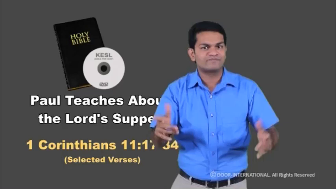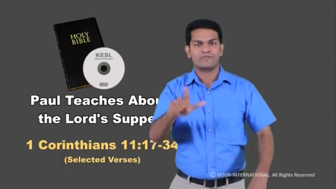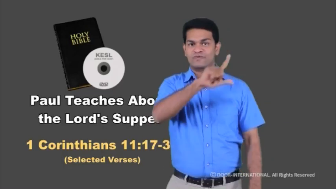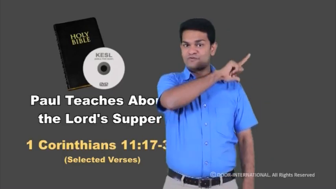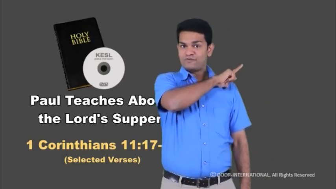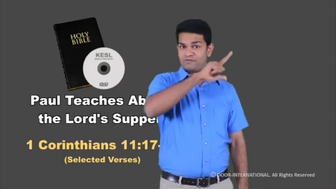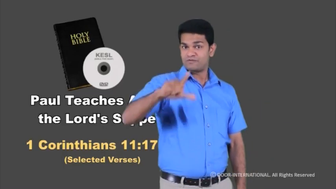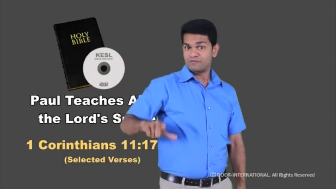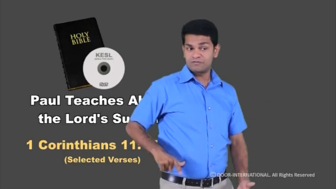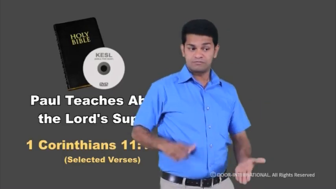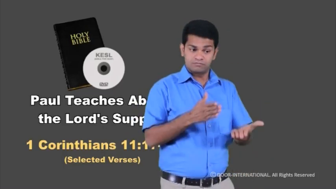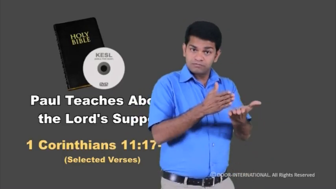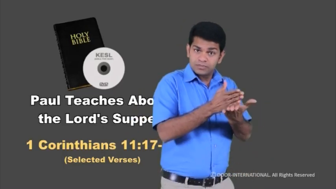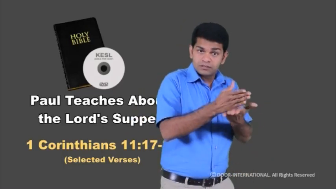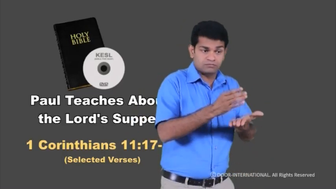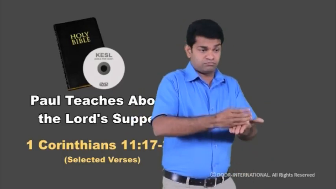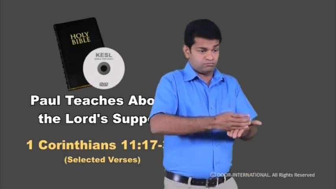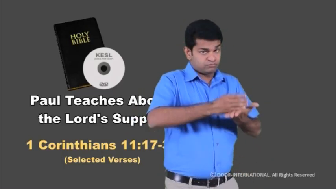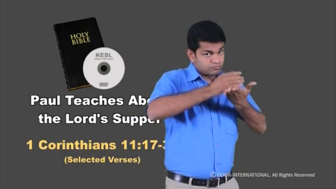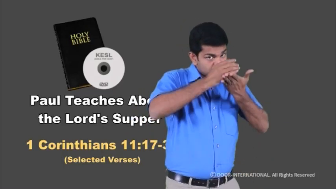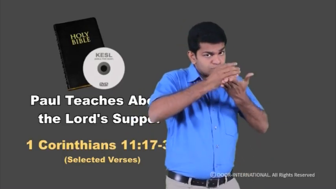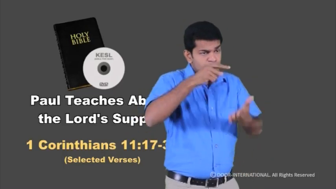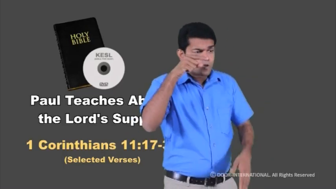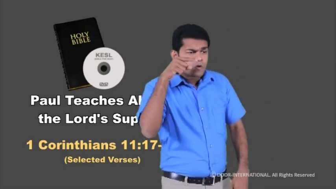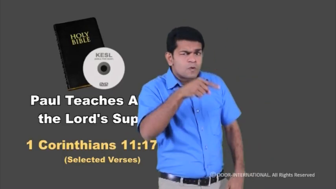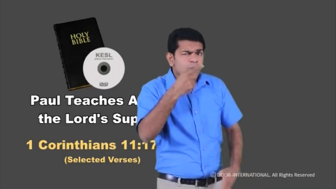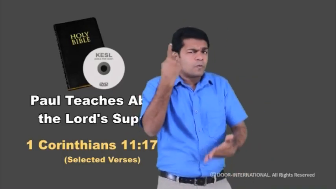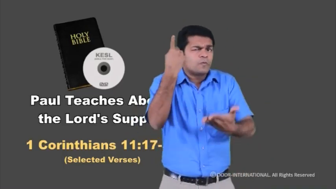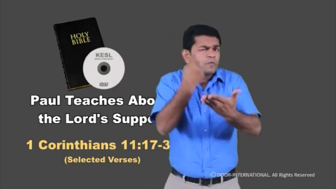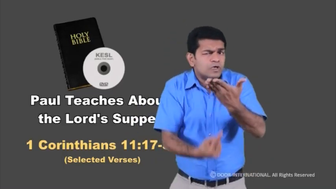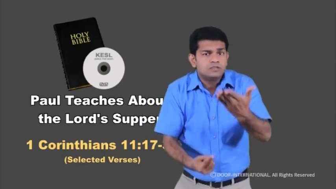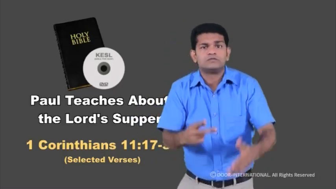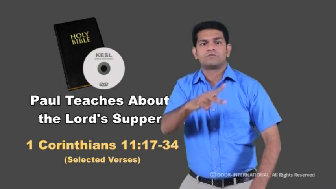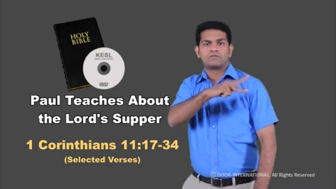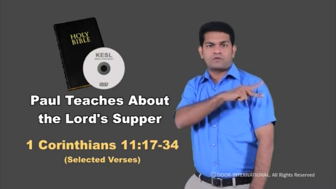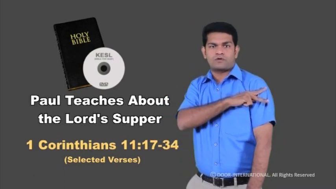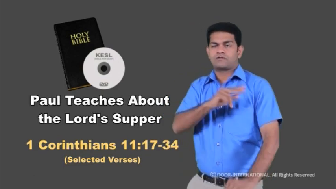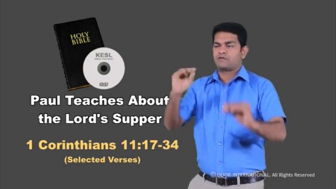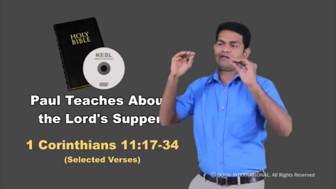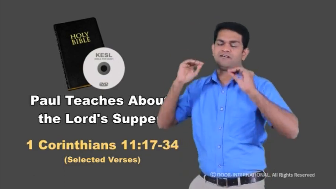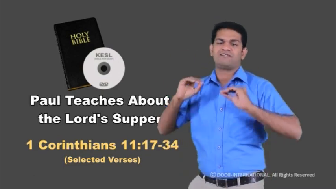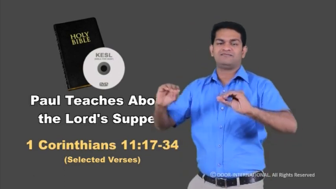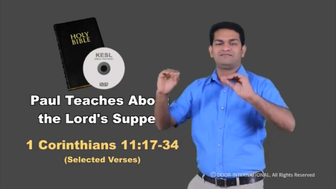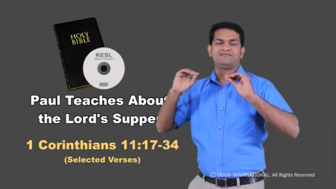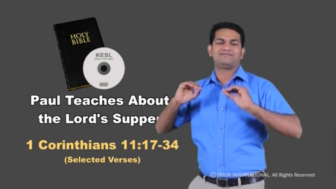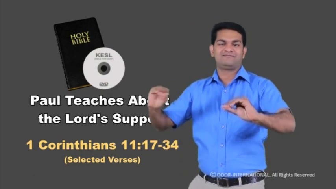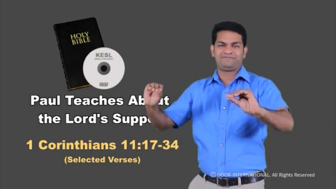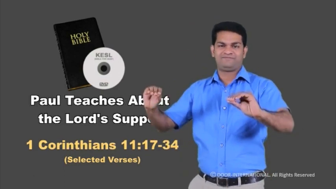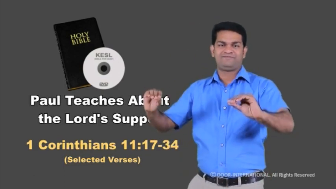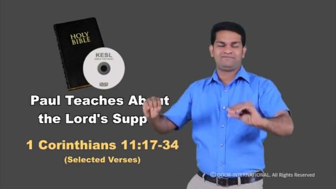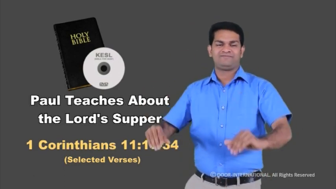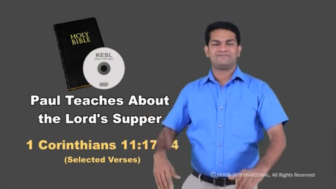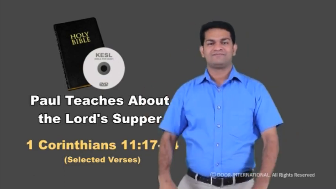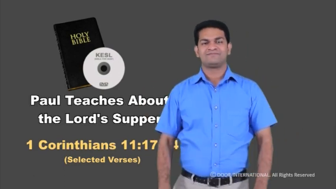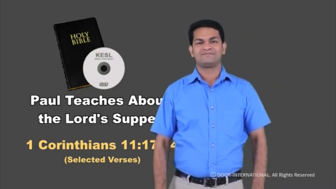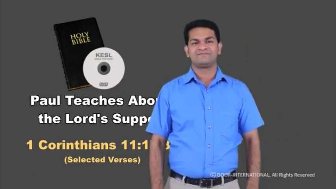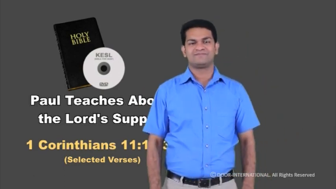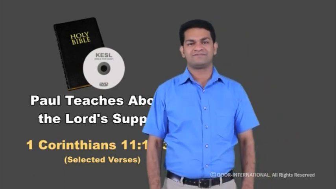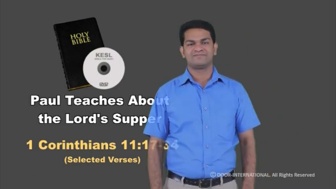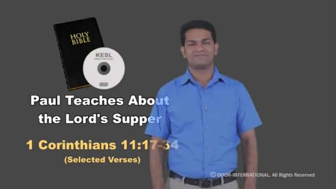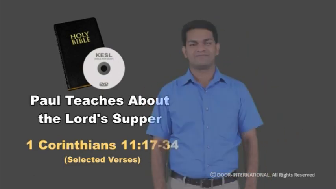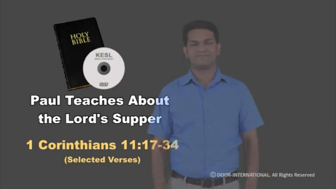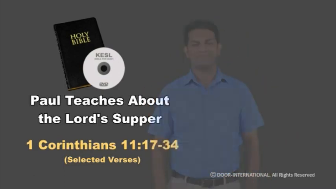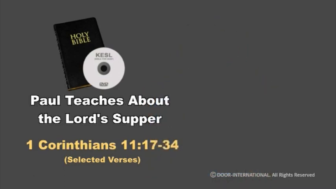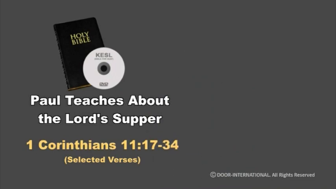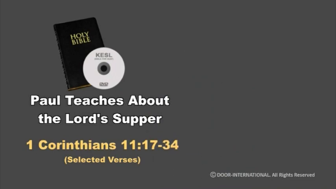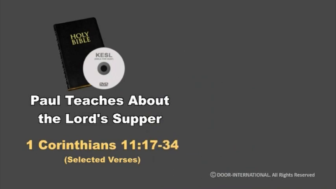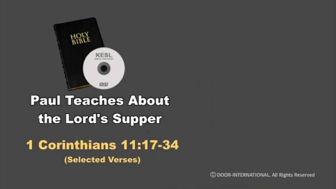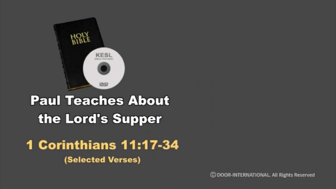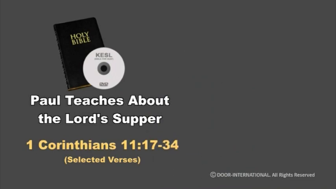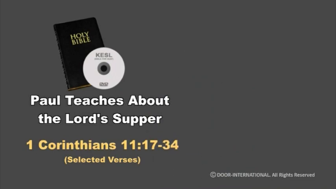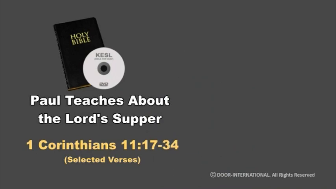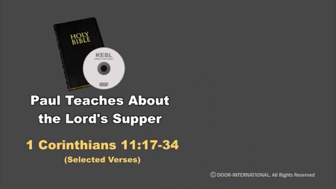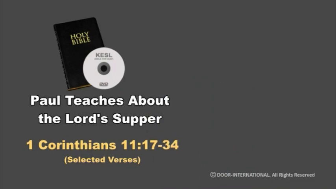Paul Teaches About the Lord's Supper